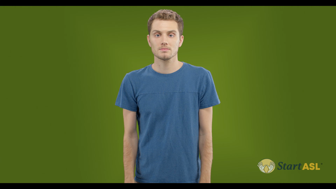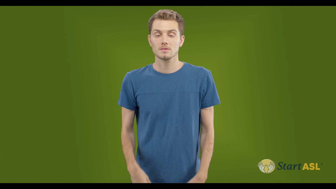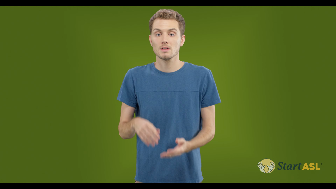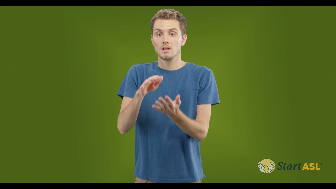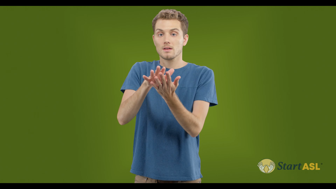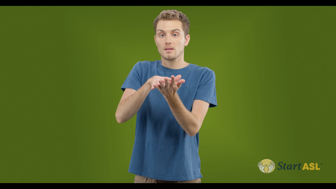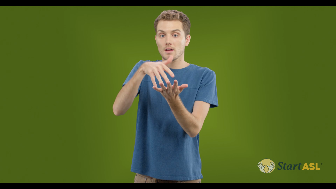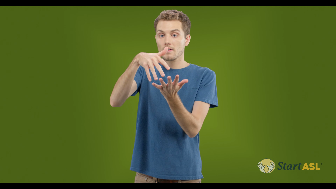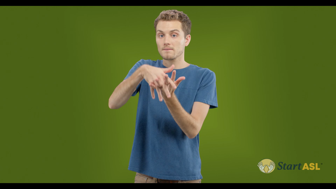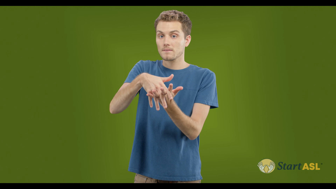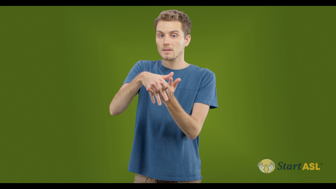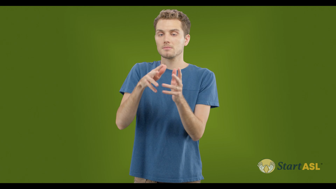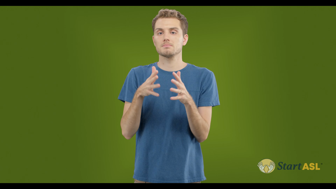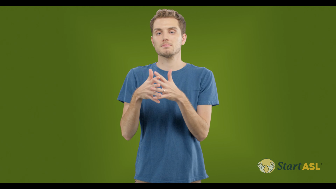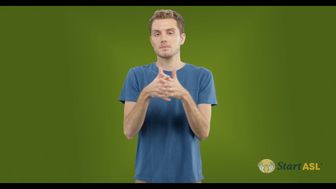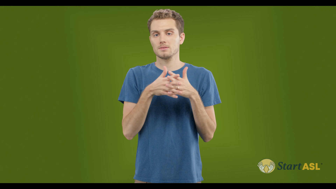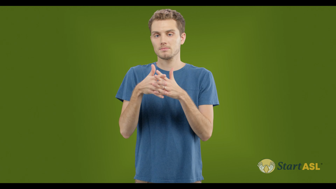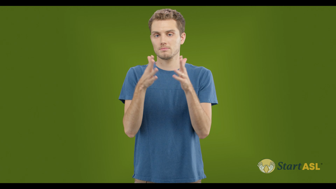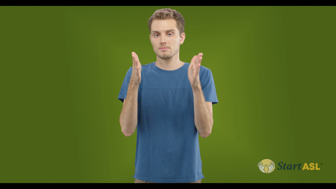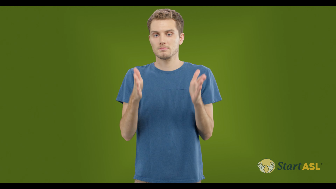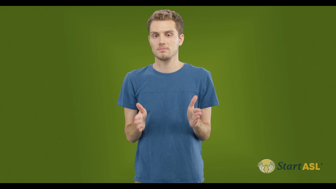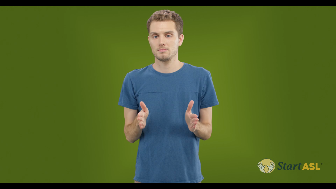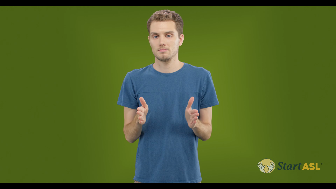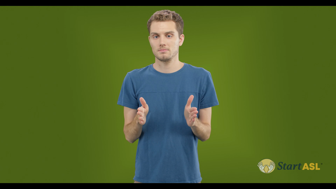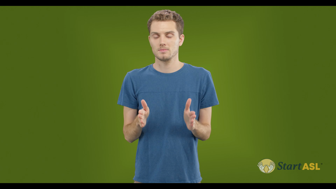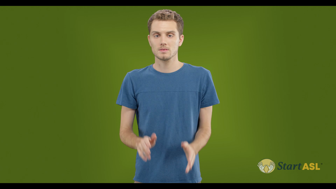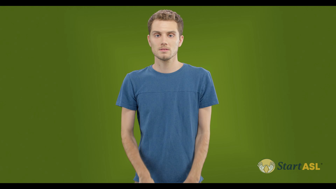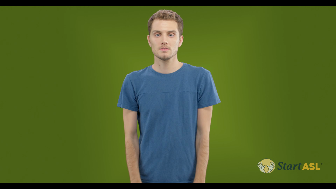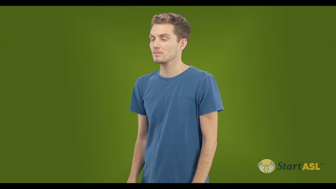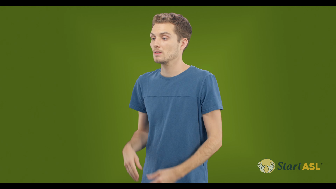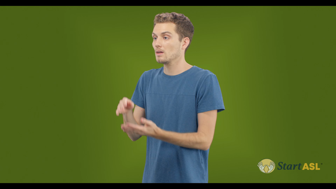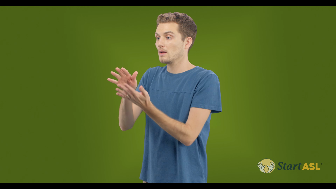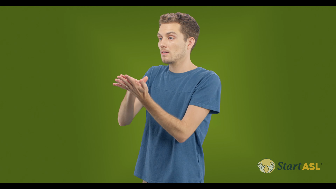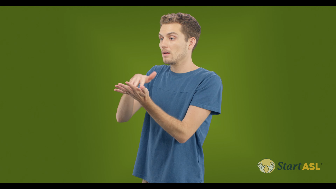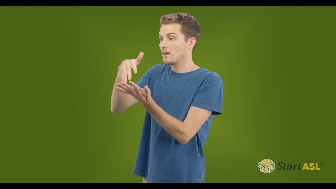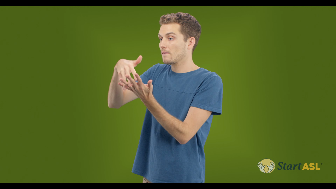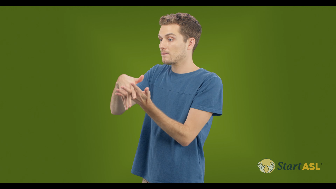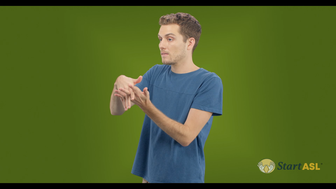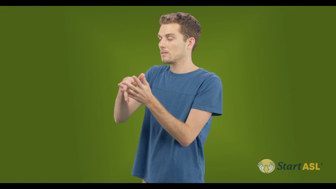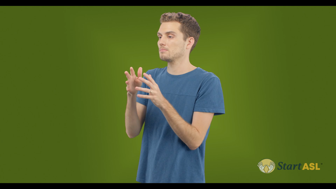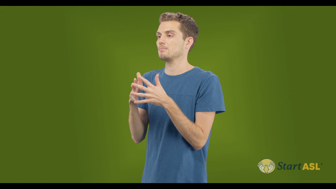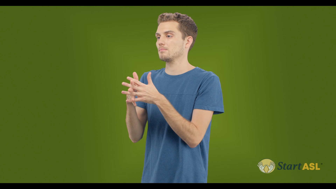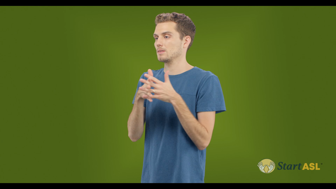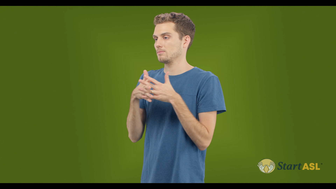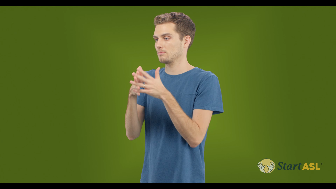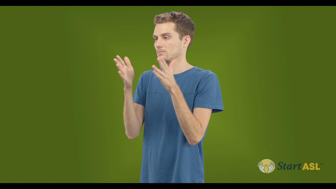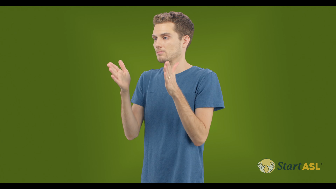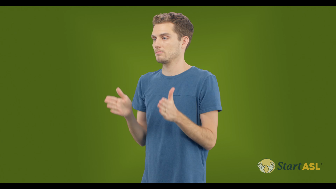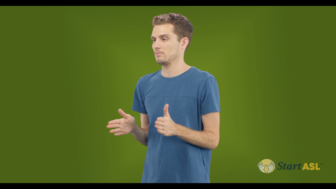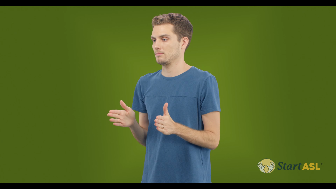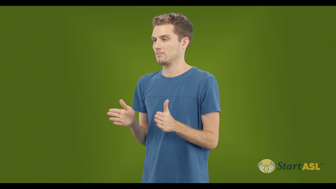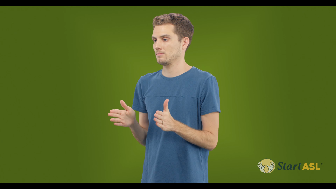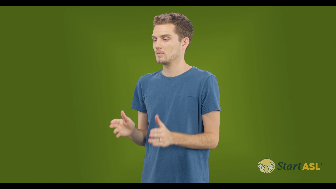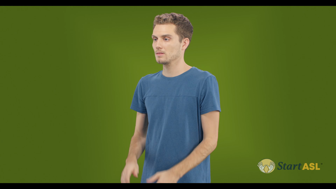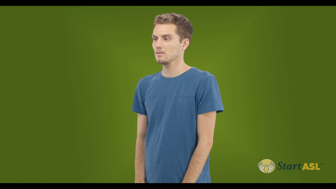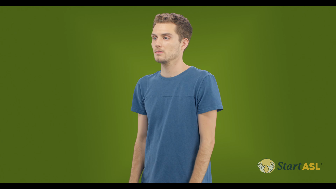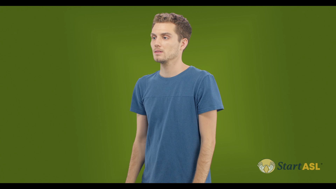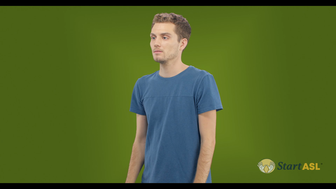native american